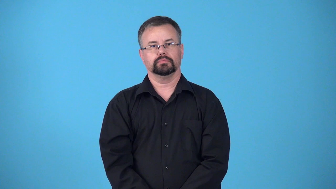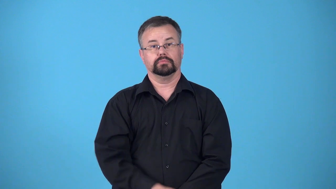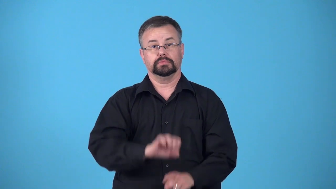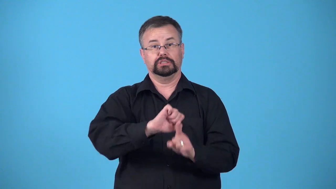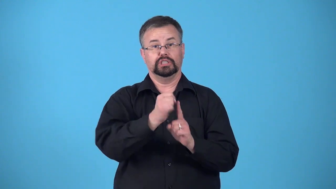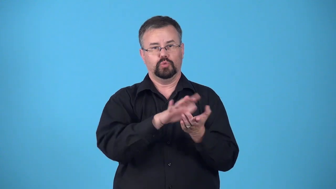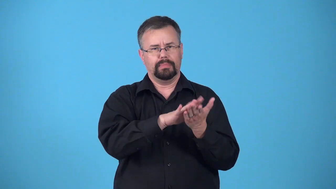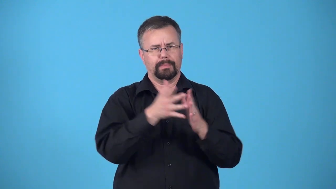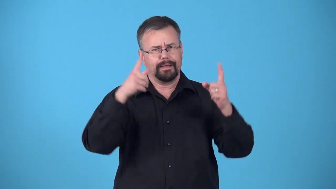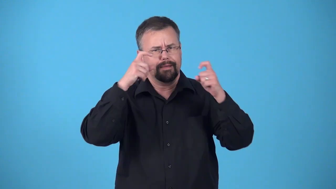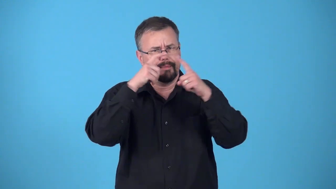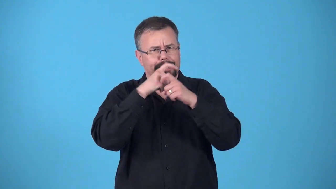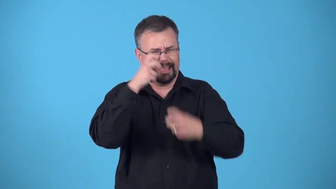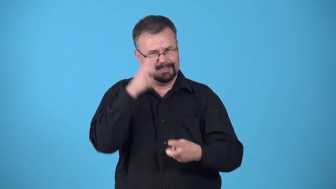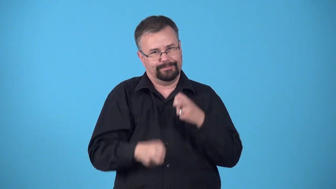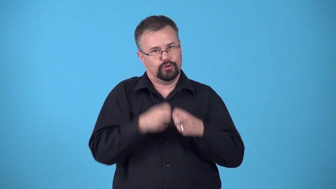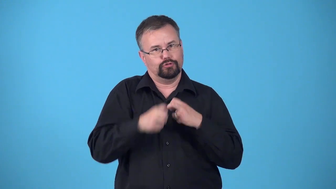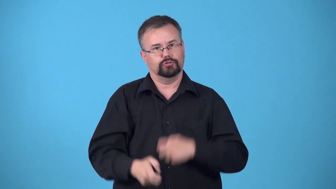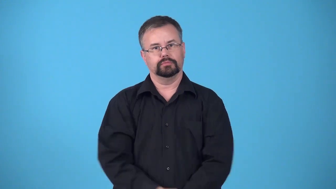the plot thickens